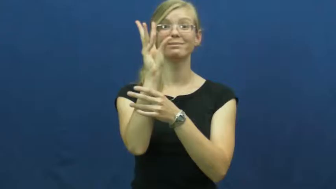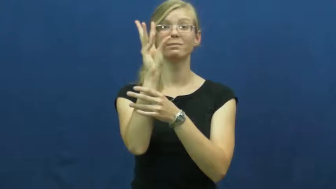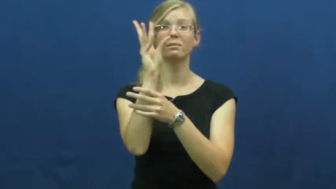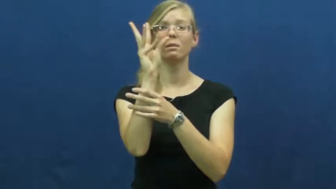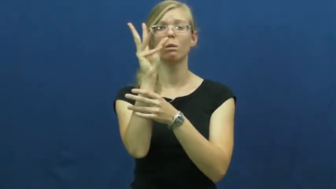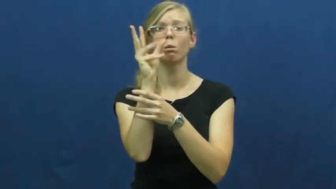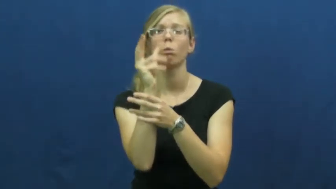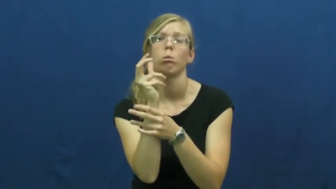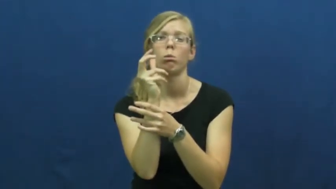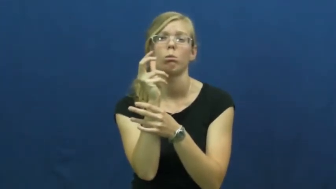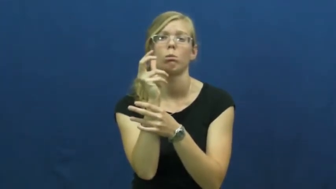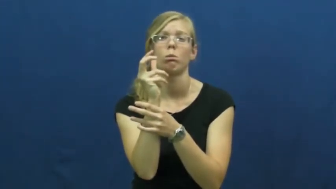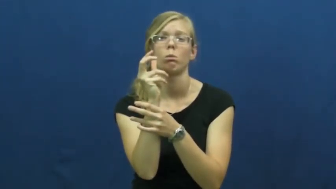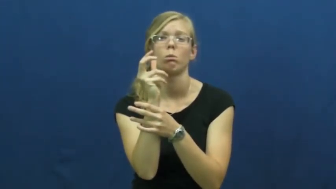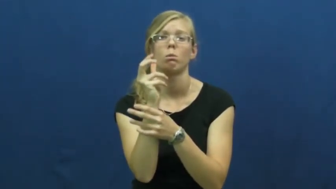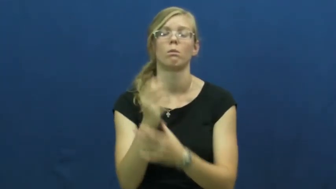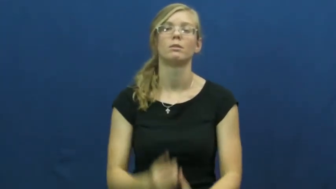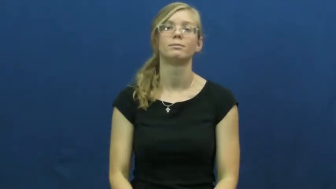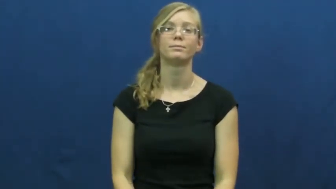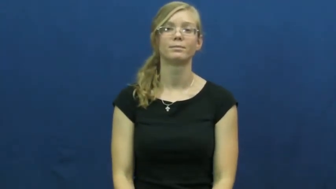wilt,wither